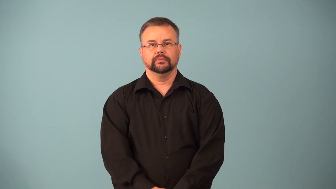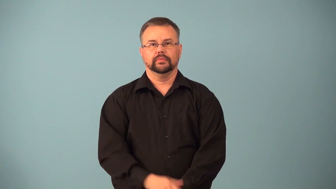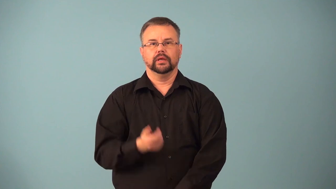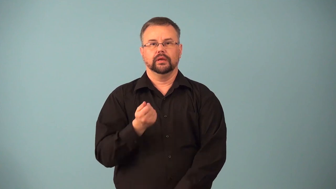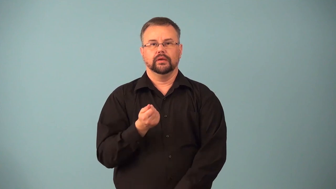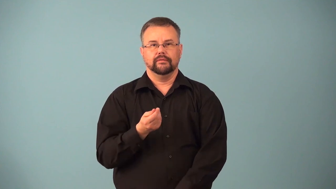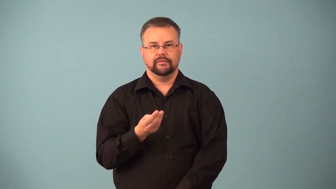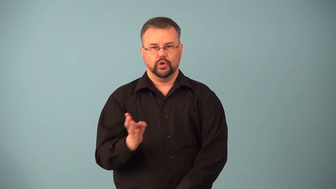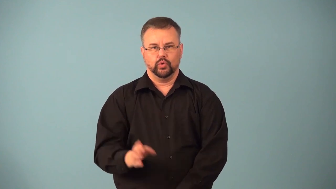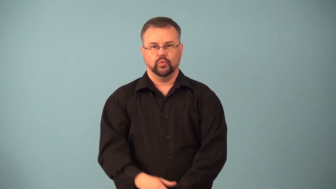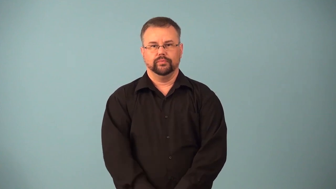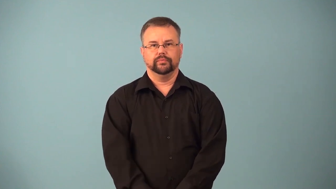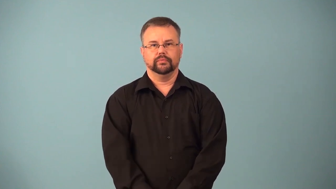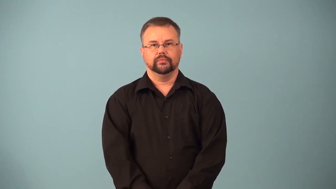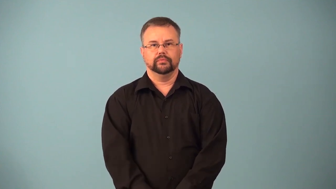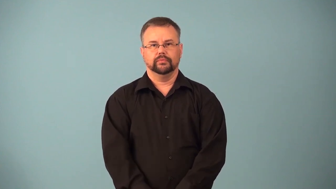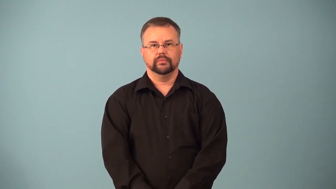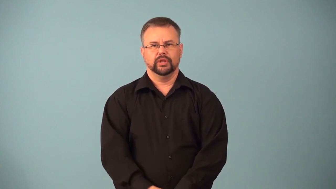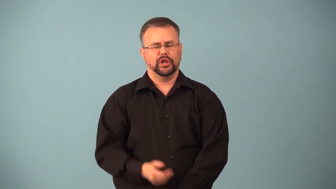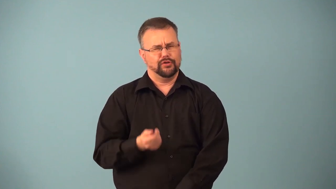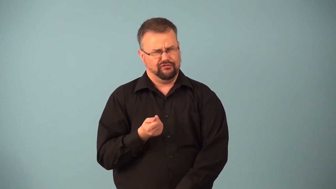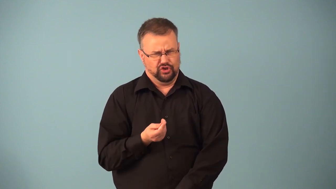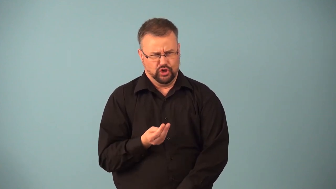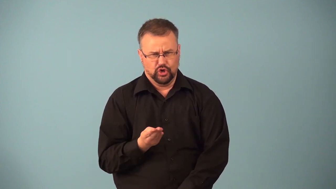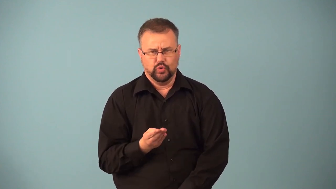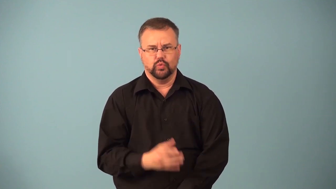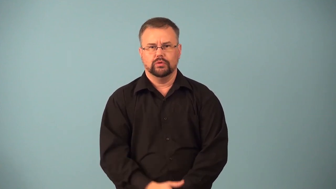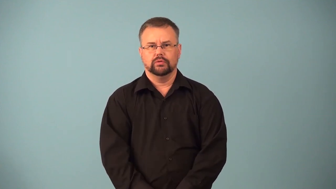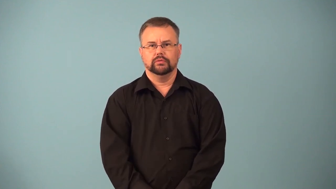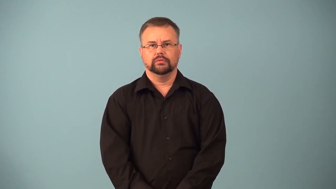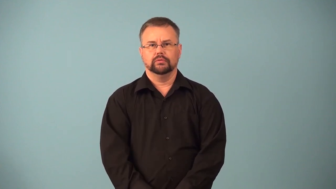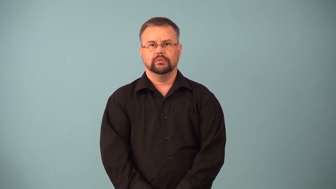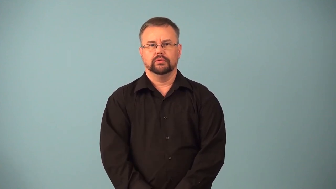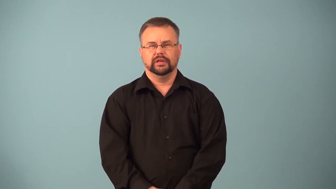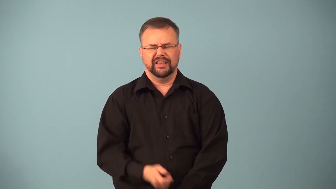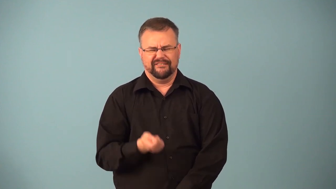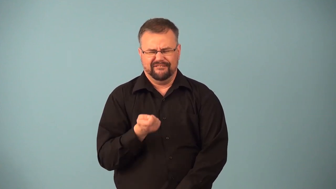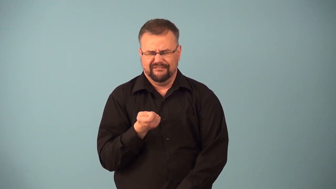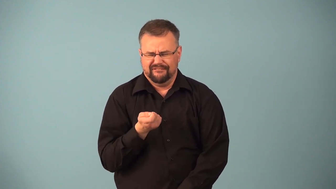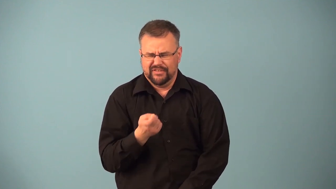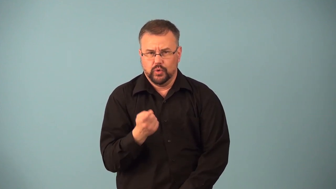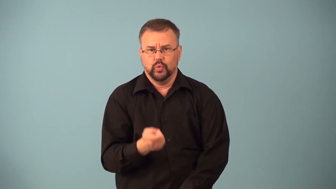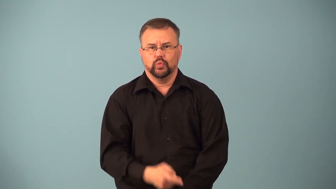few,fewer,fewest